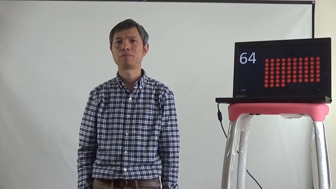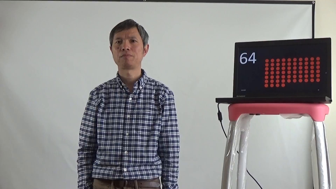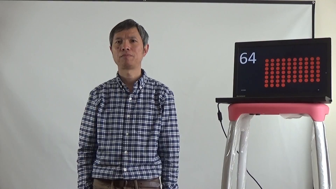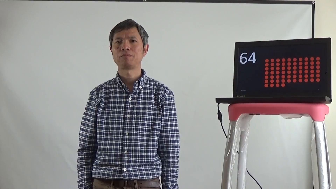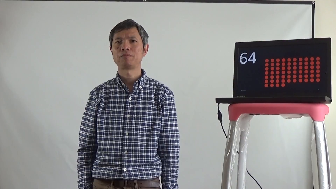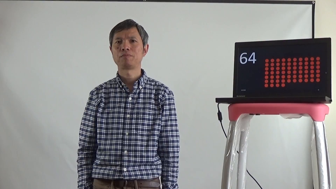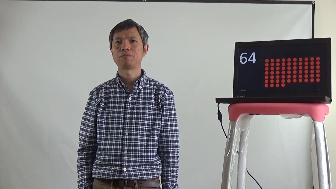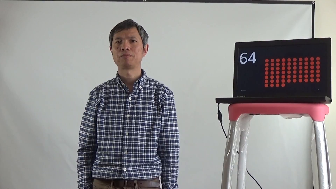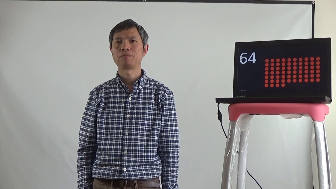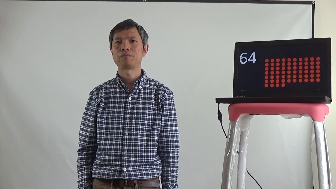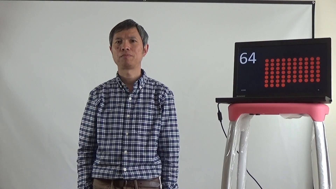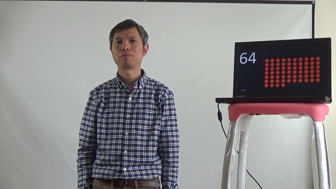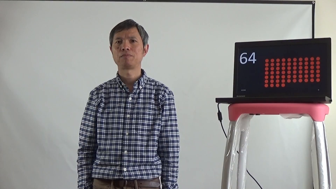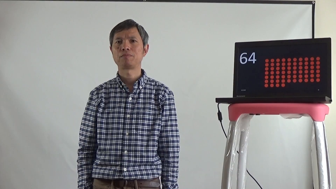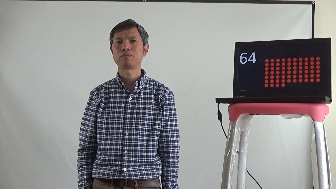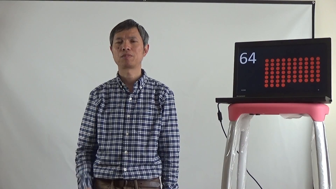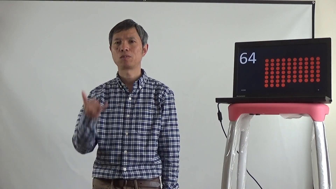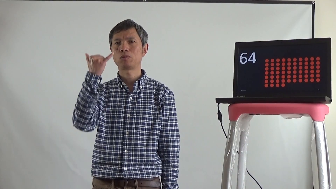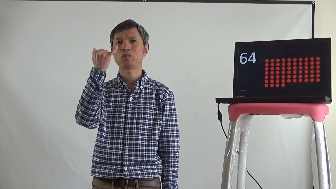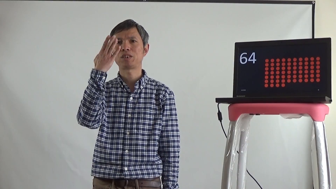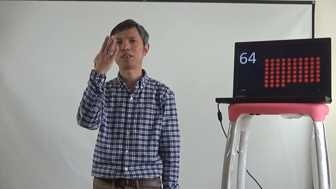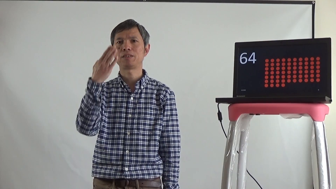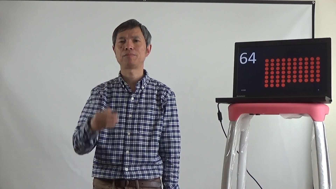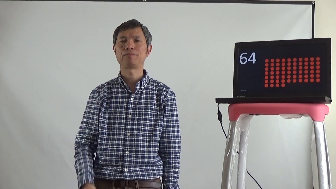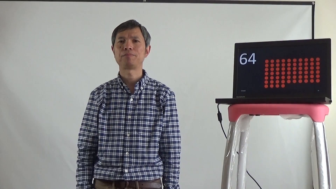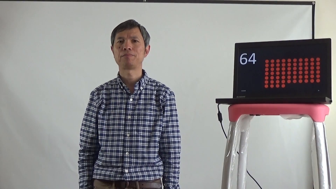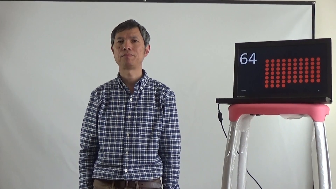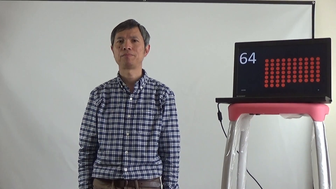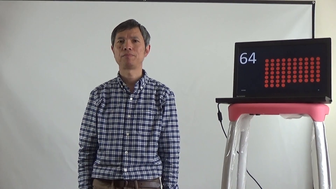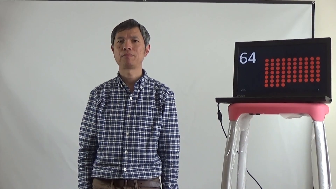number64